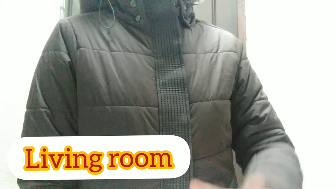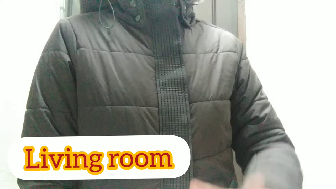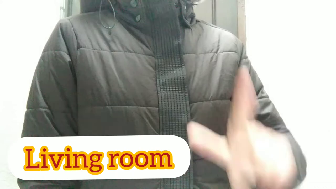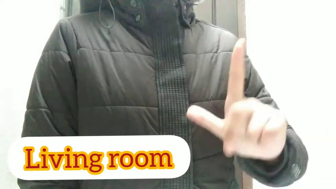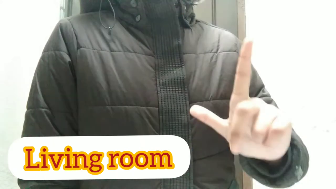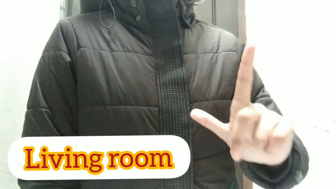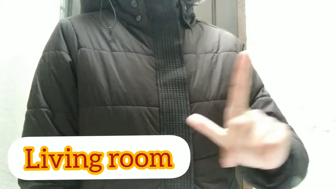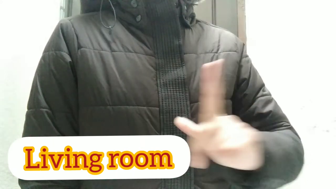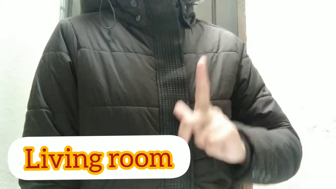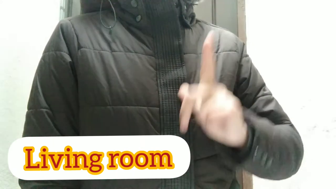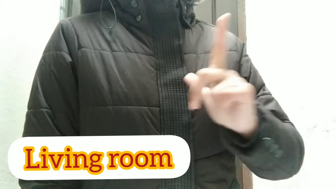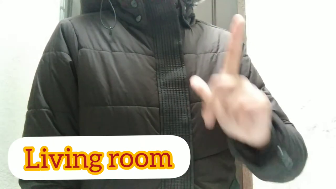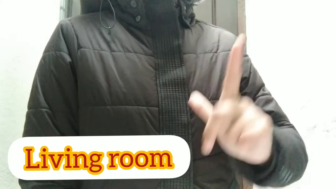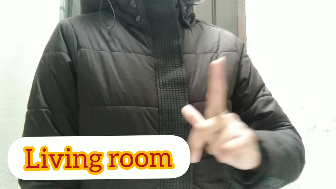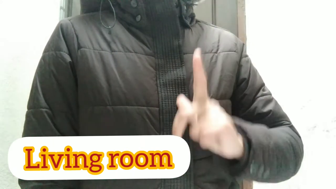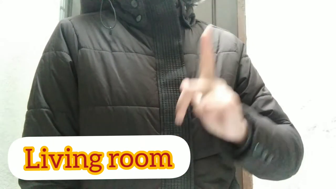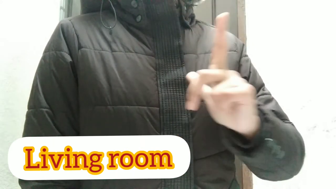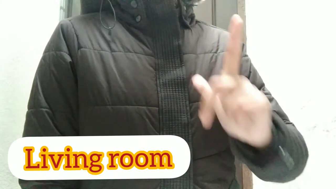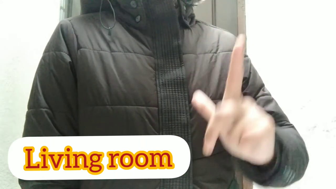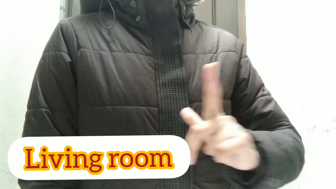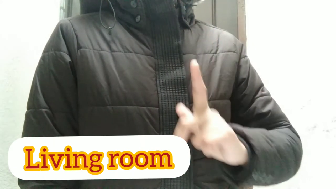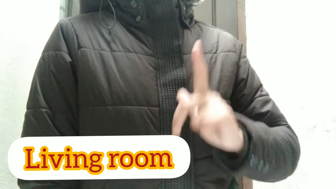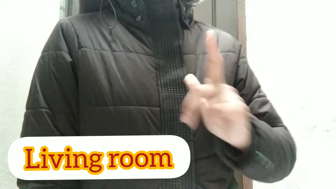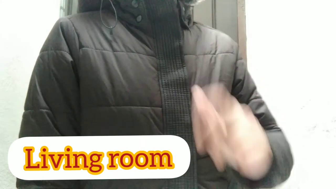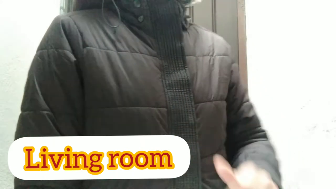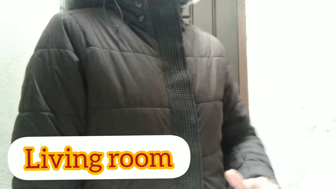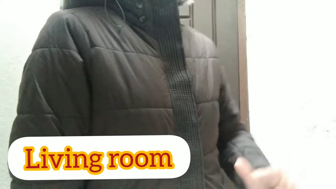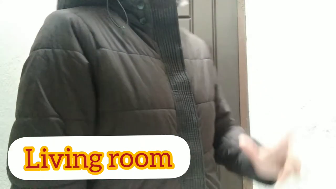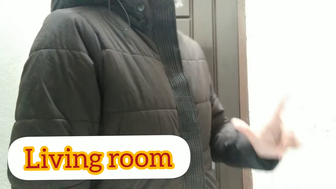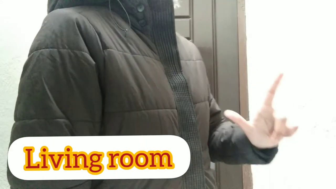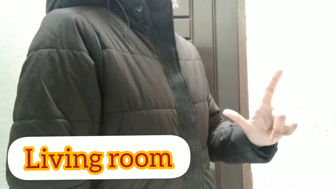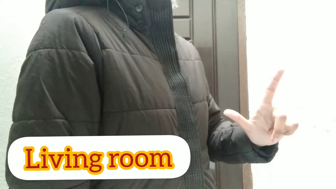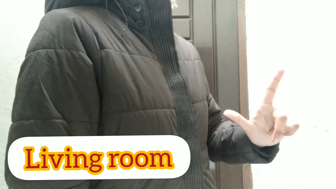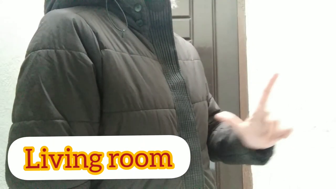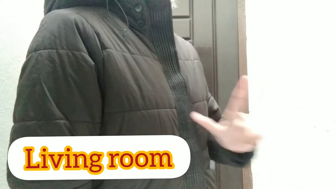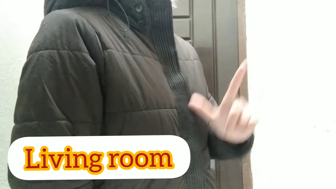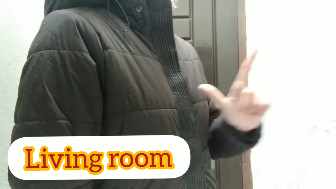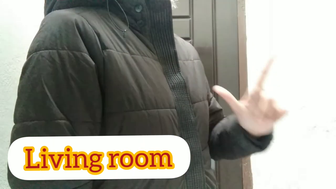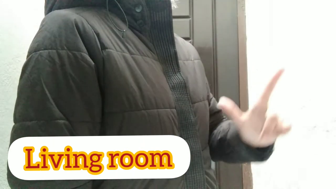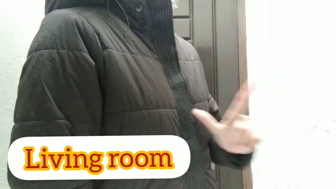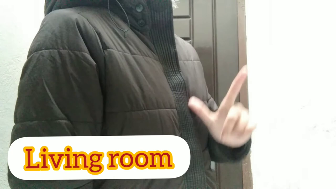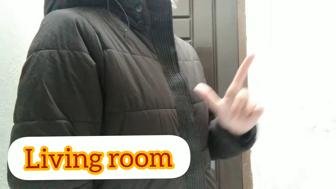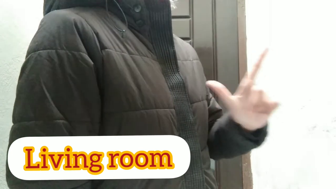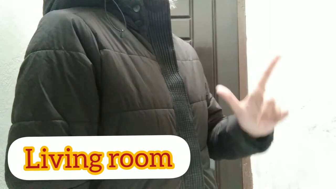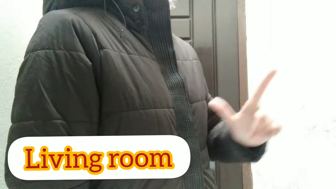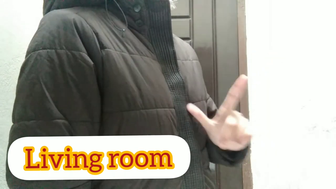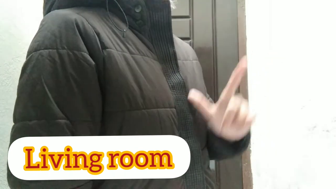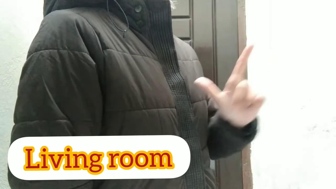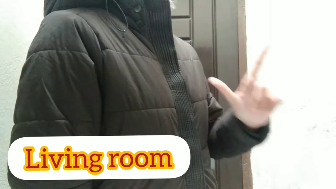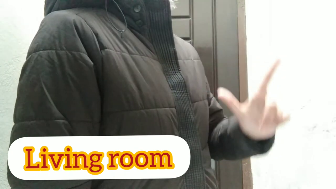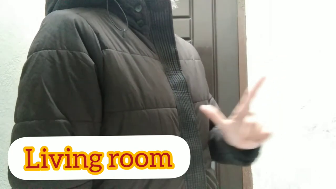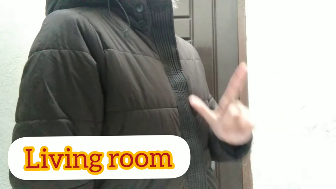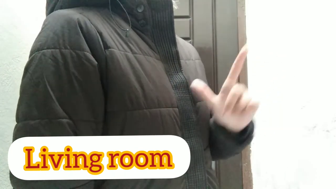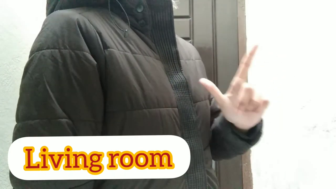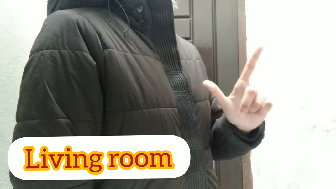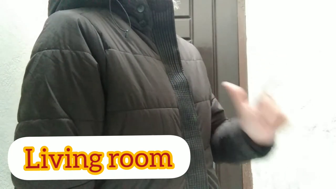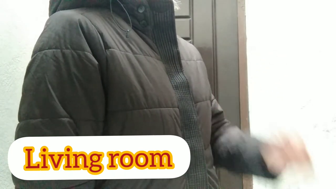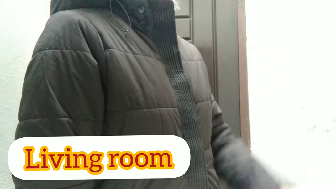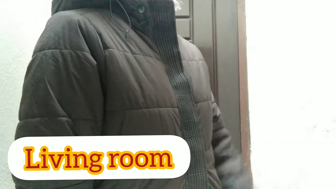Living Room